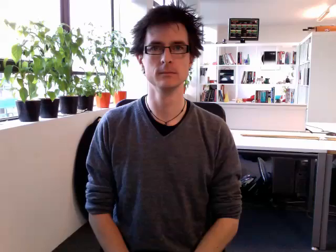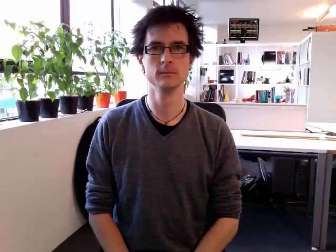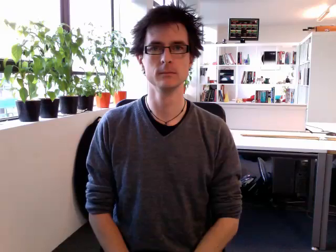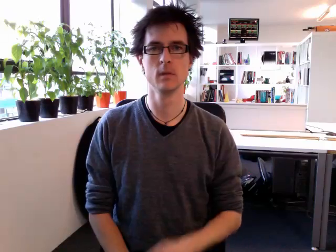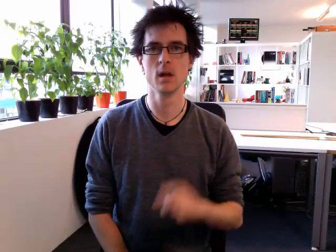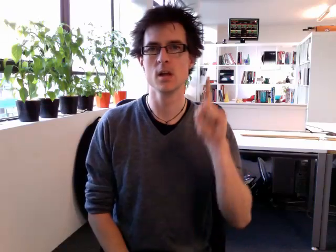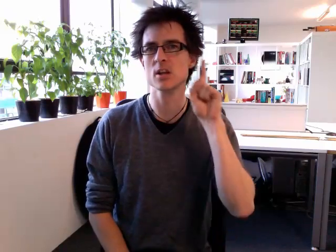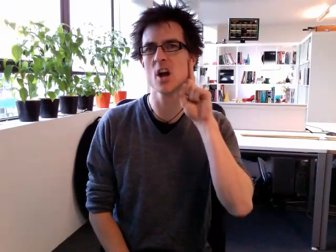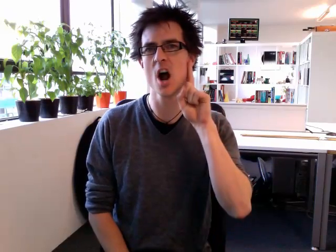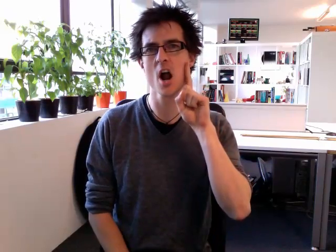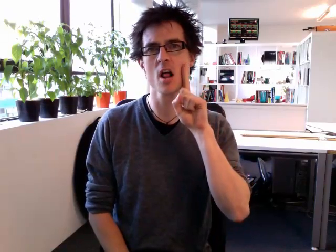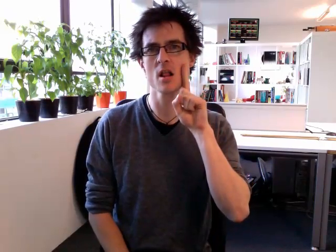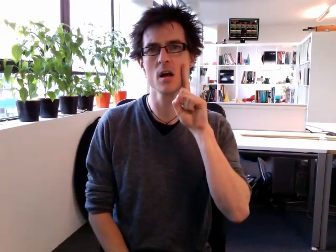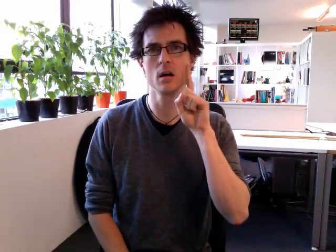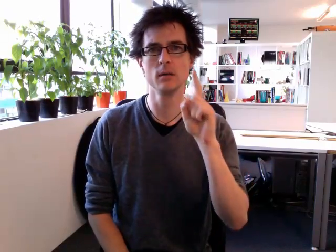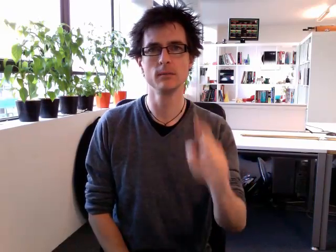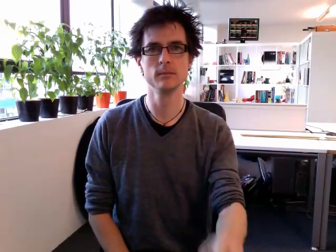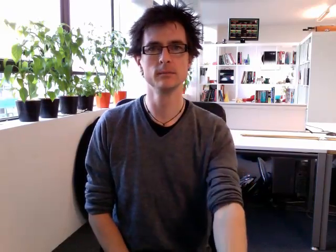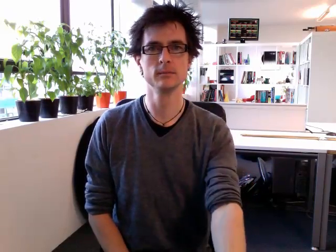girl